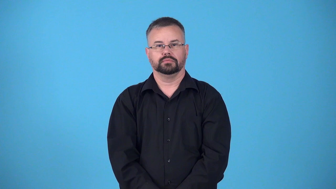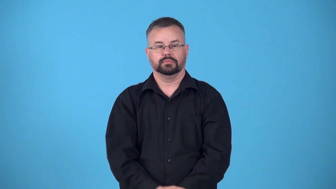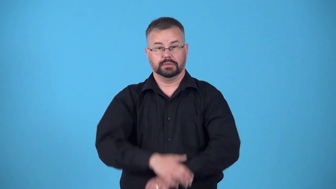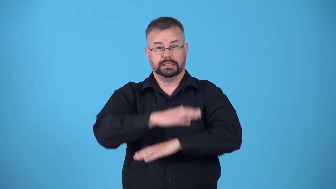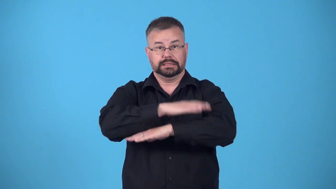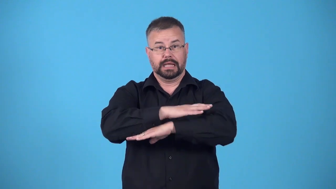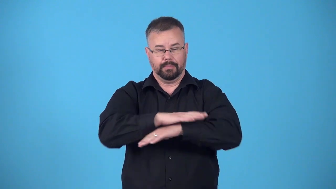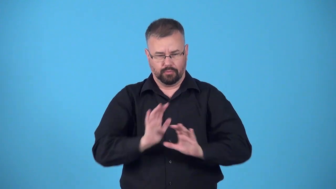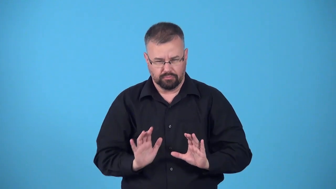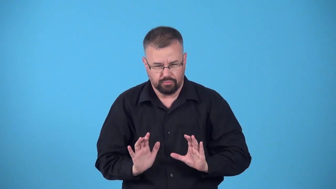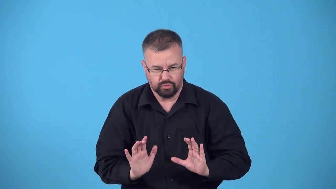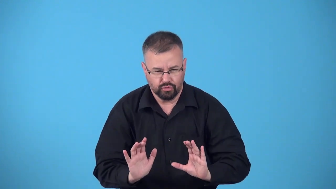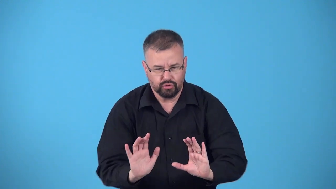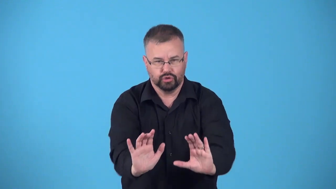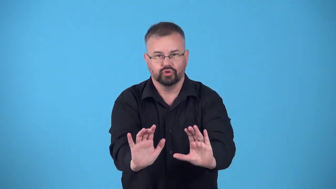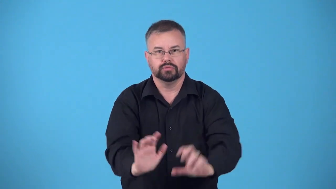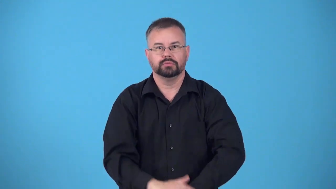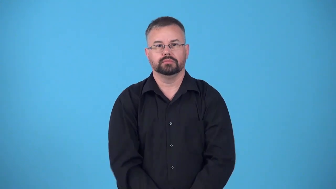push back table